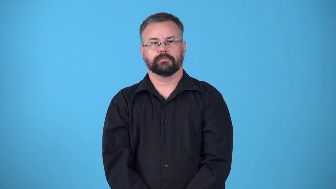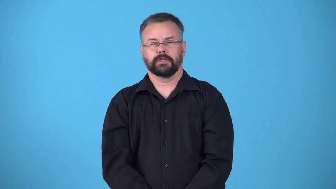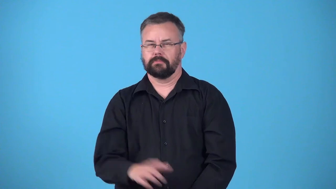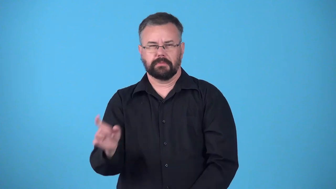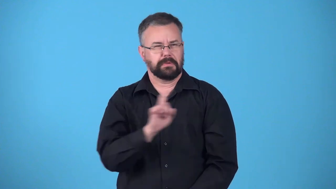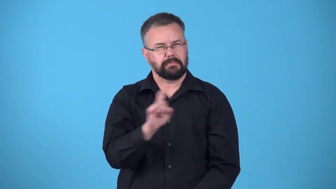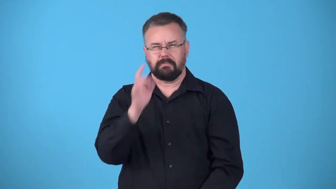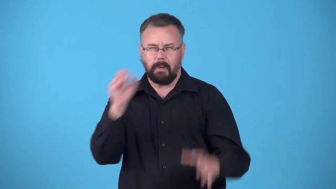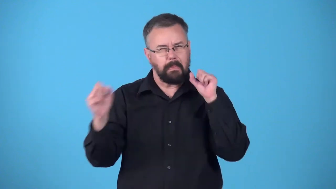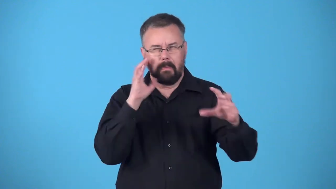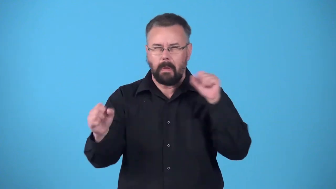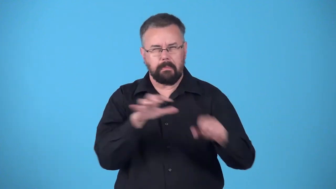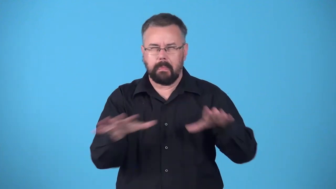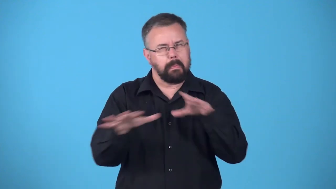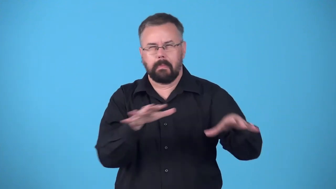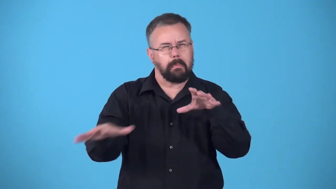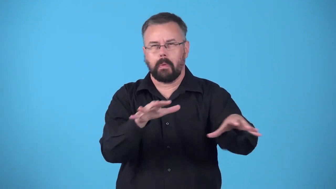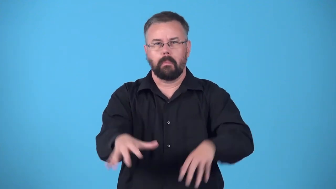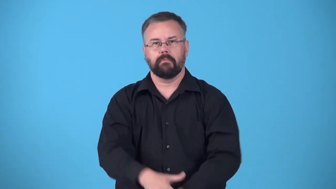bang about, bang around